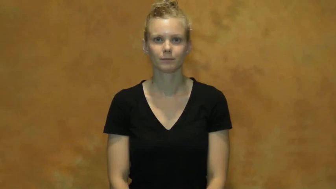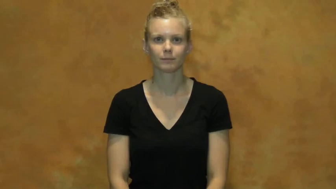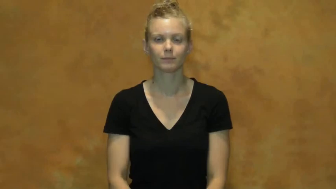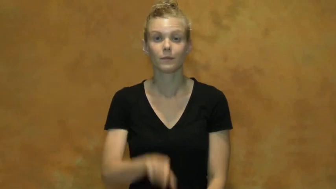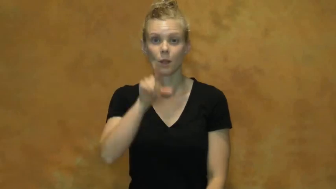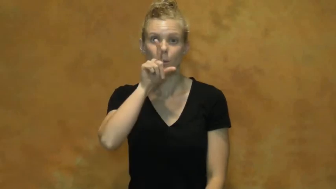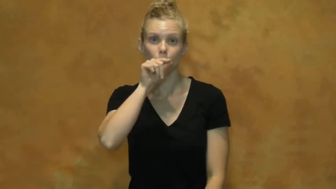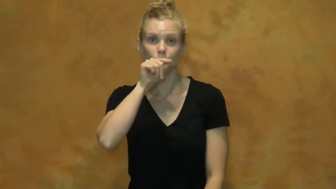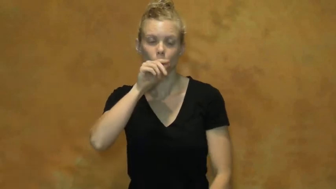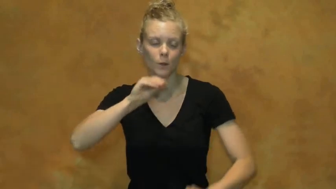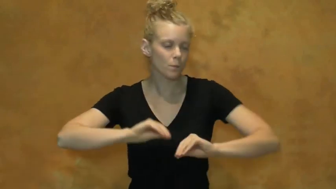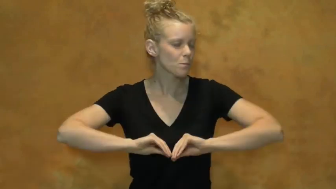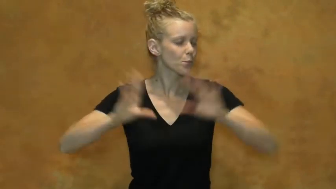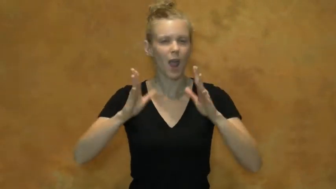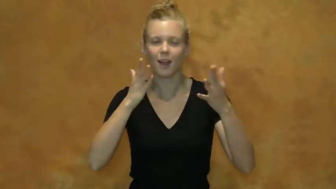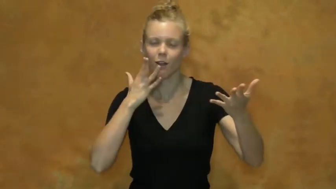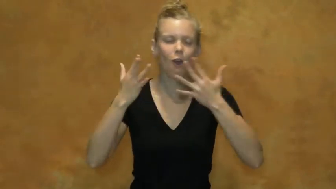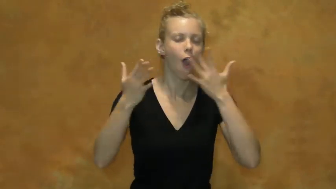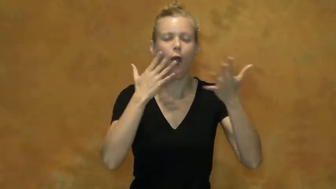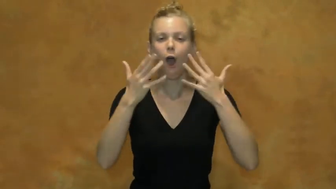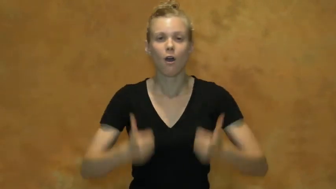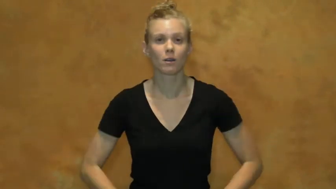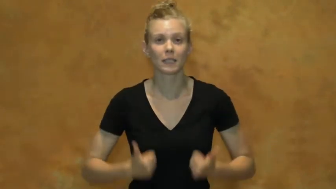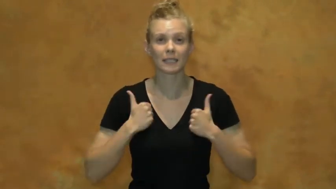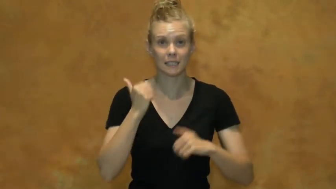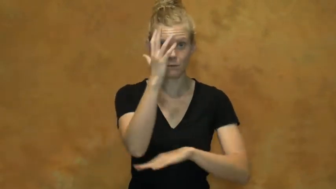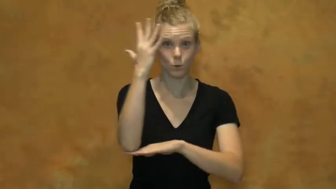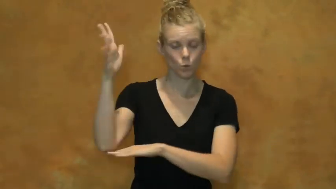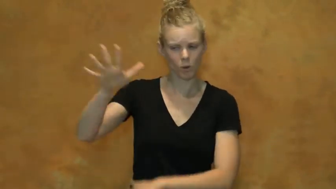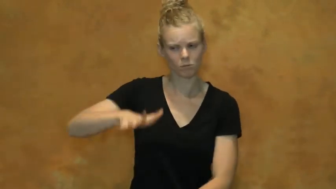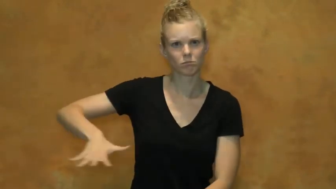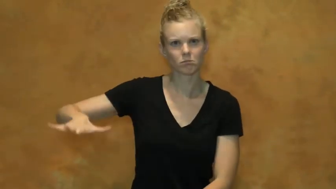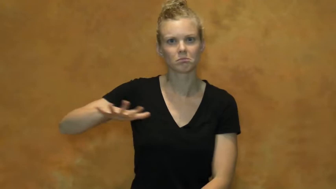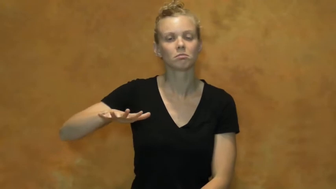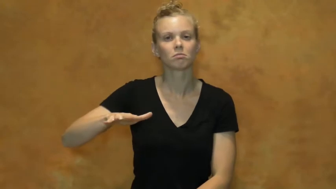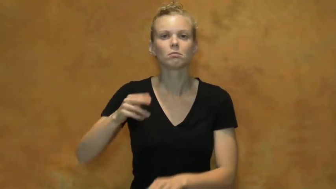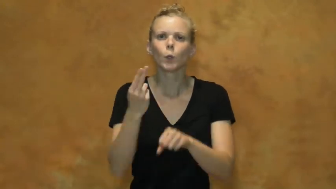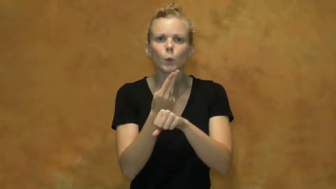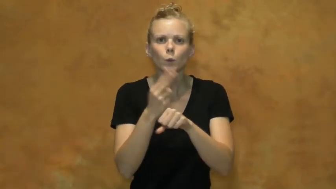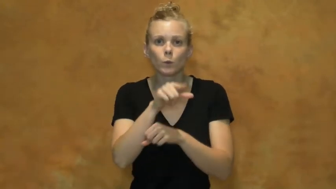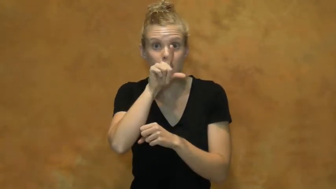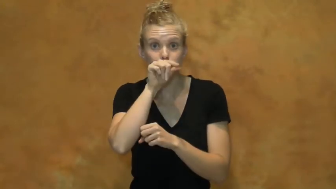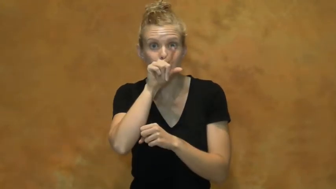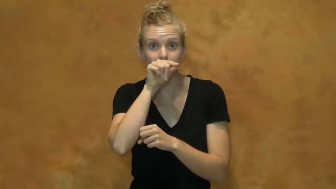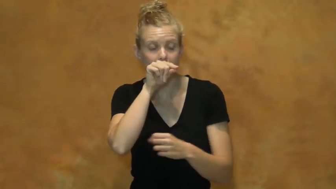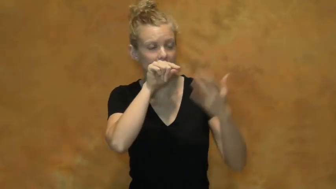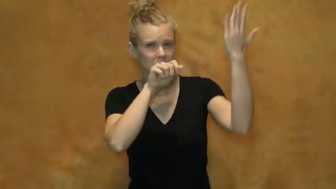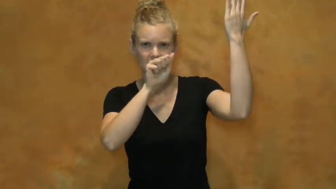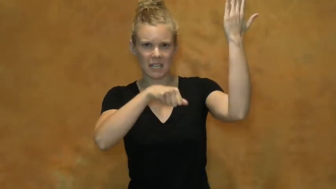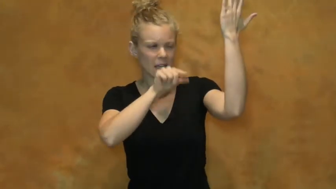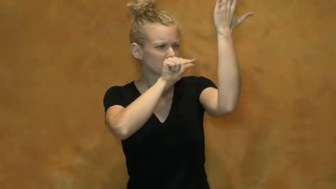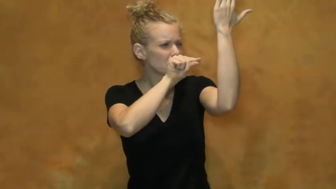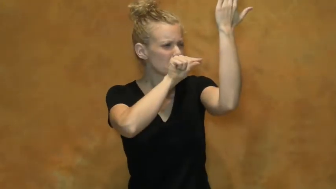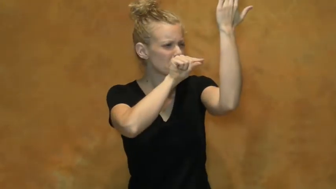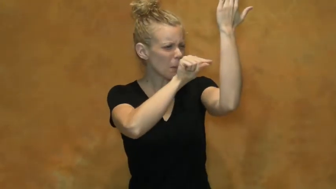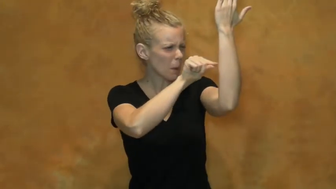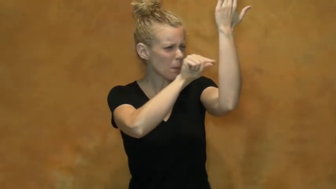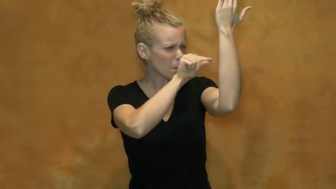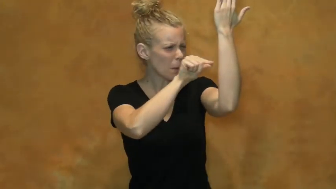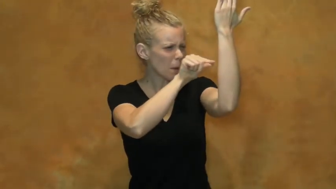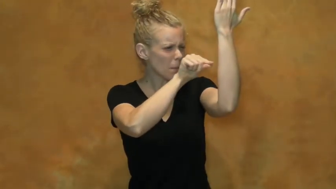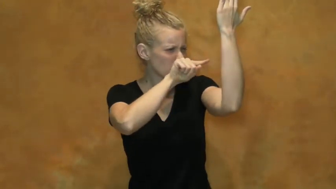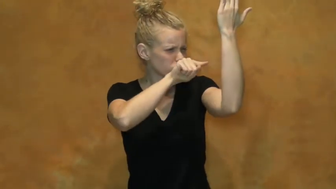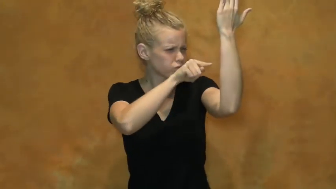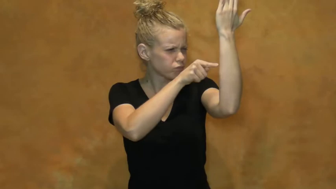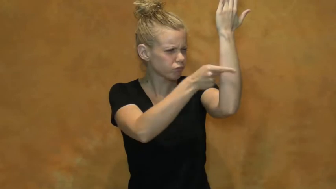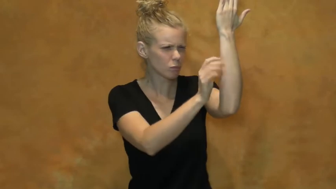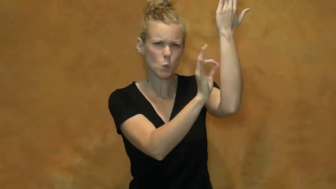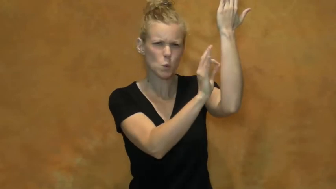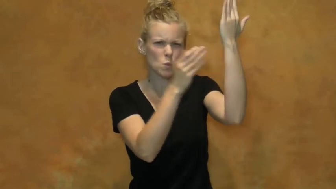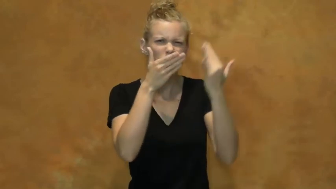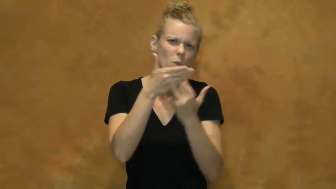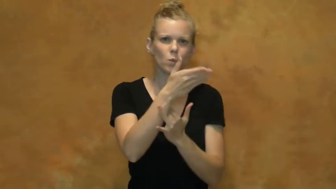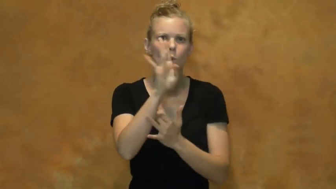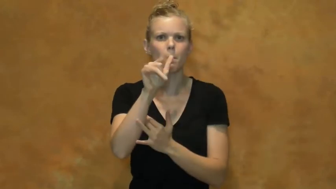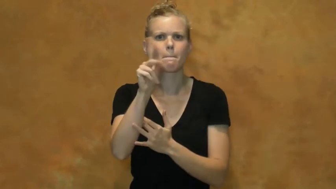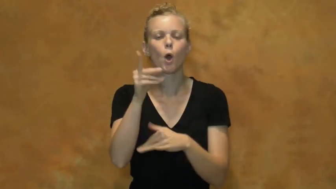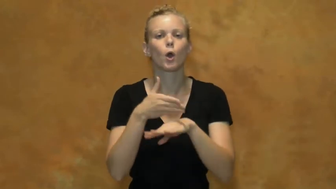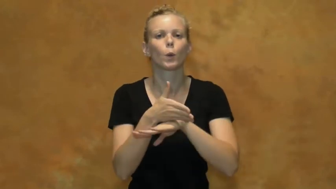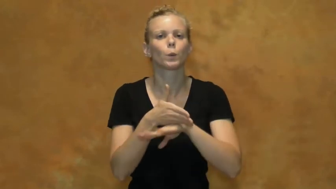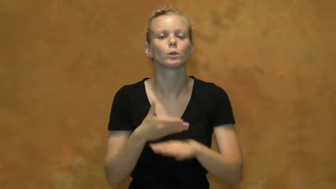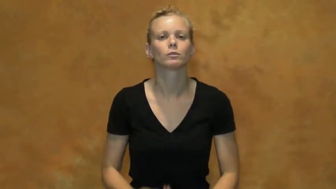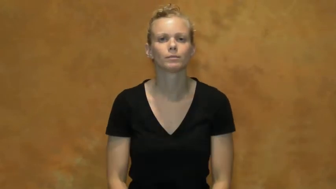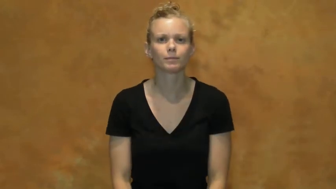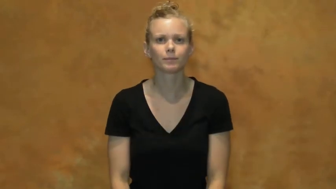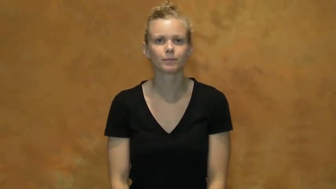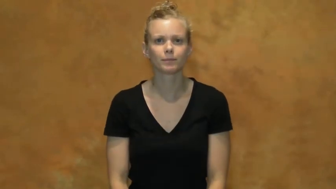woodpecker